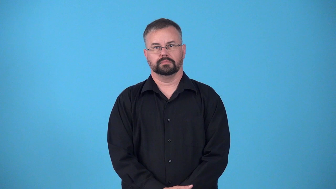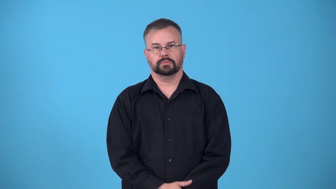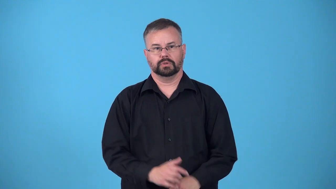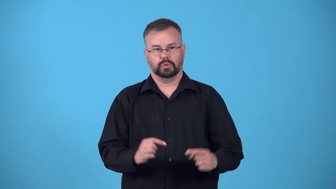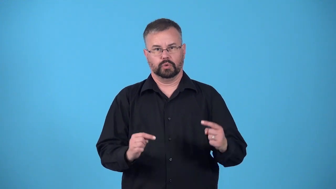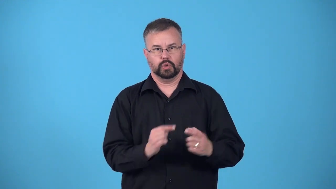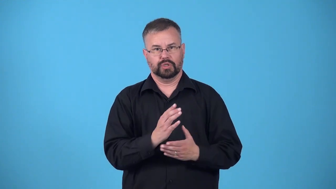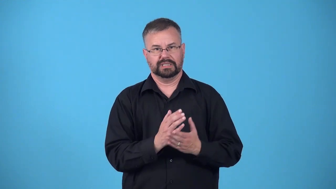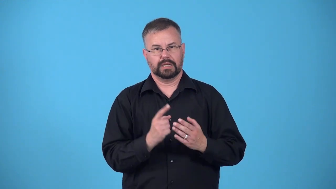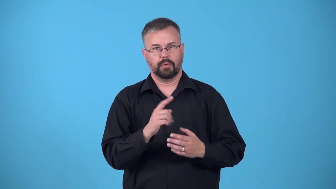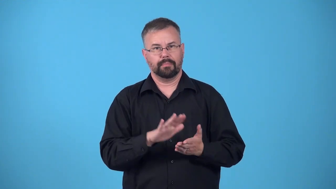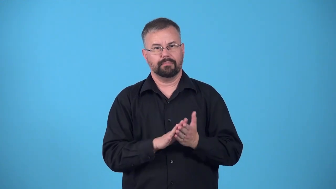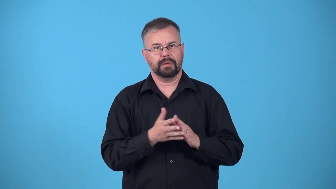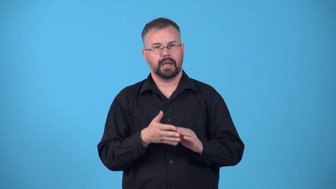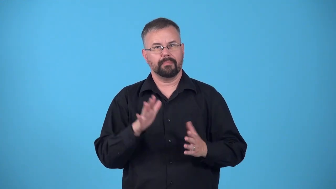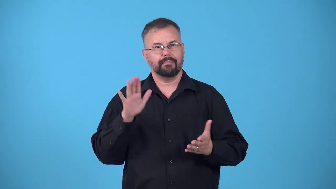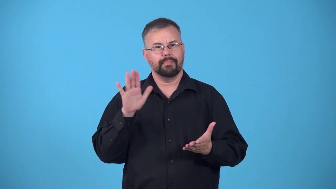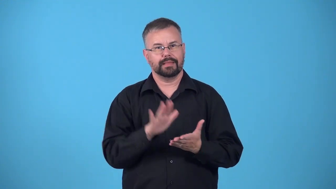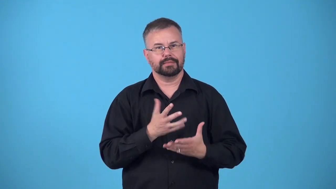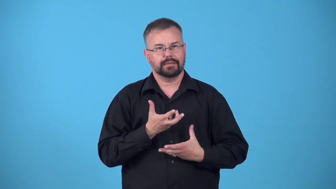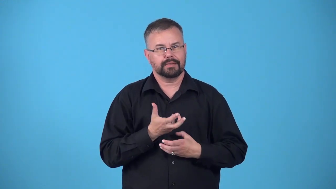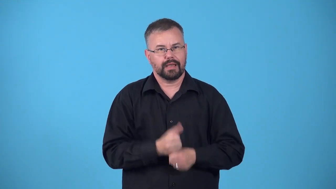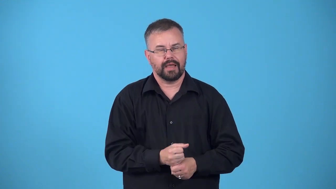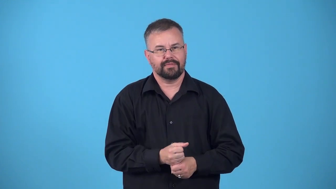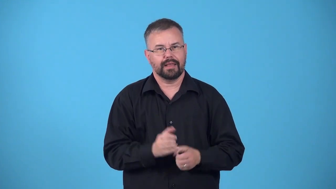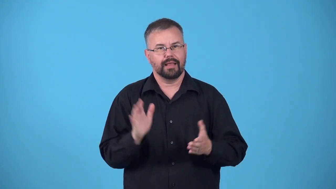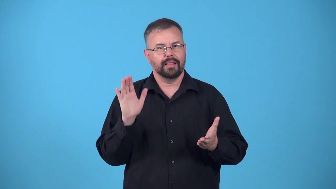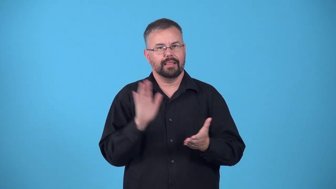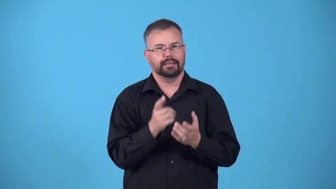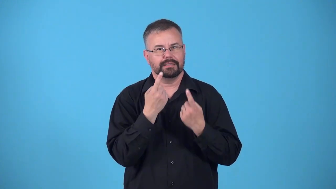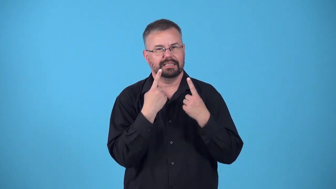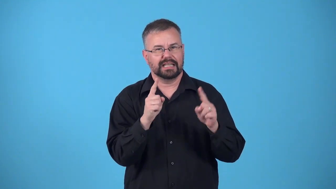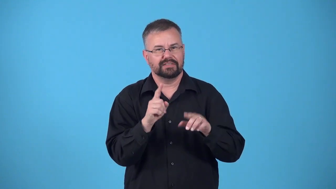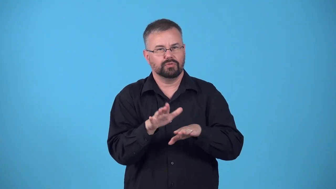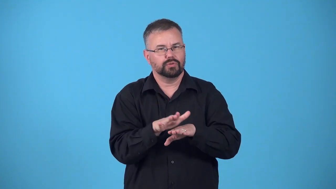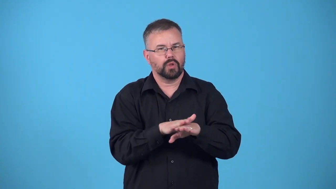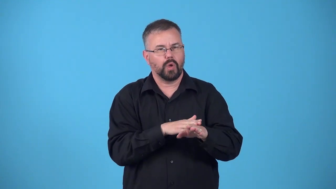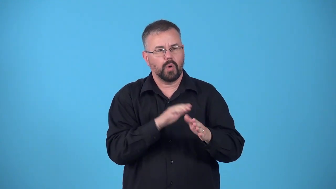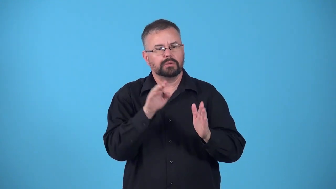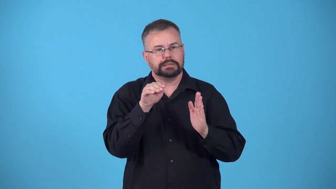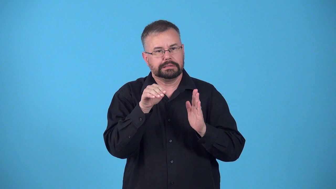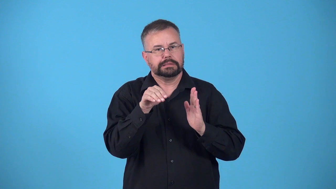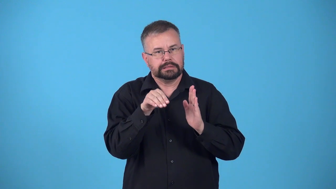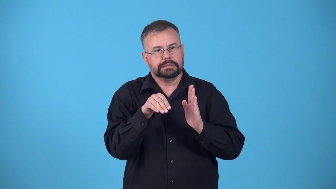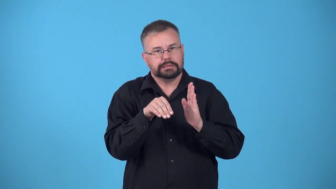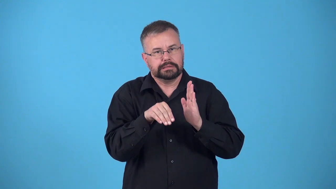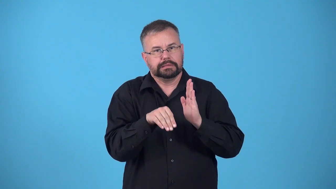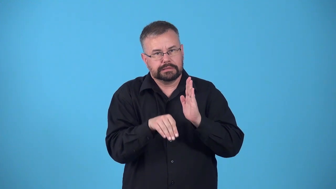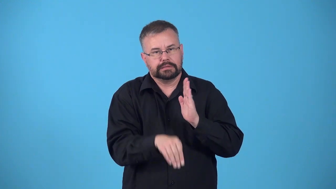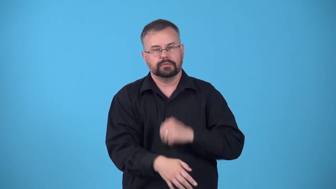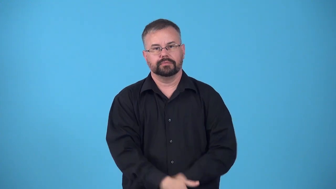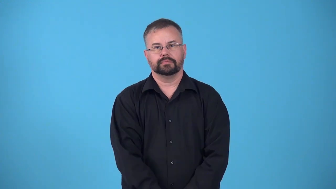undercut